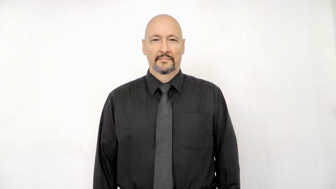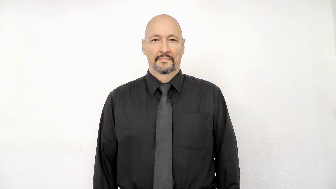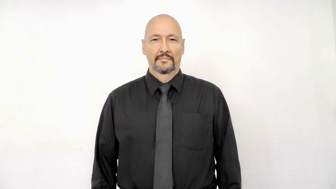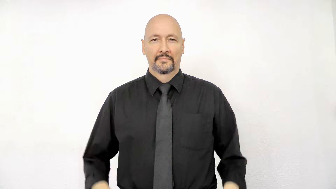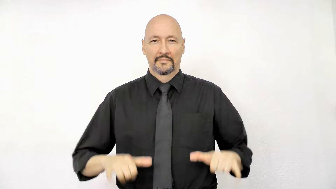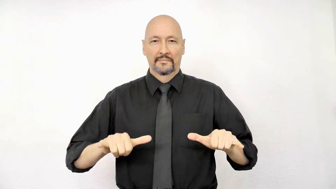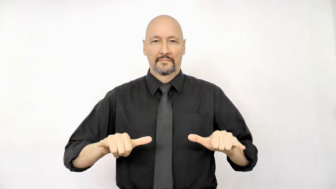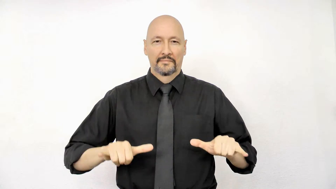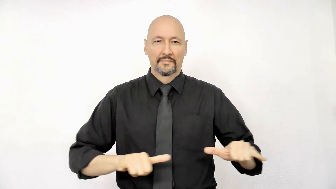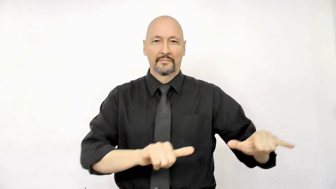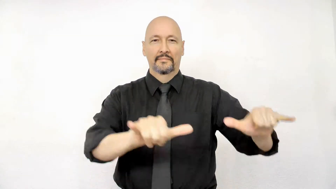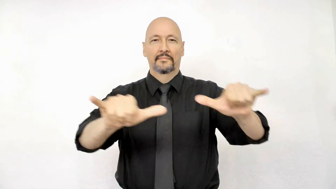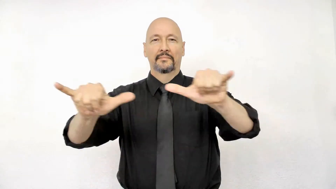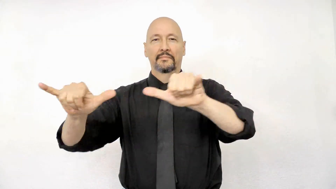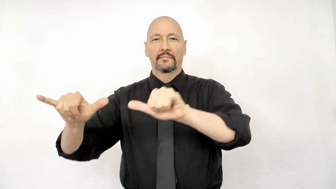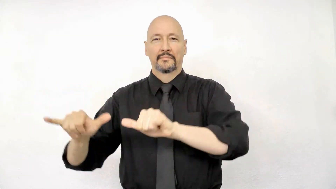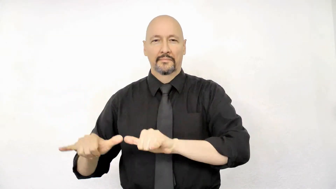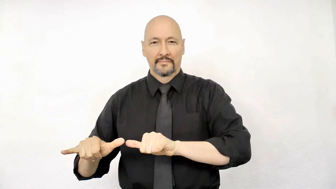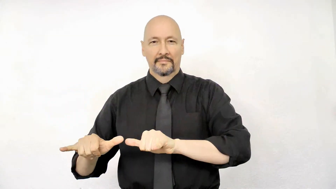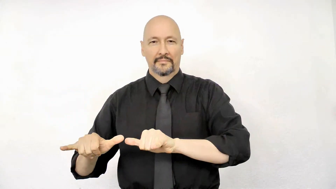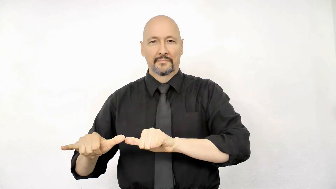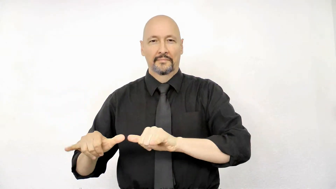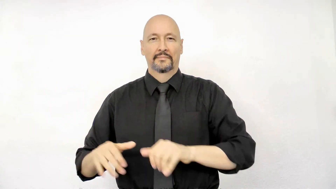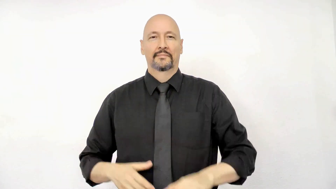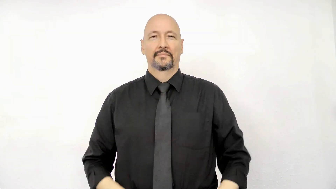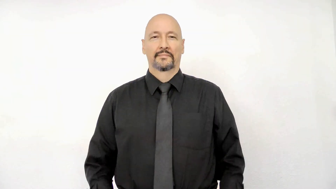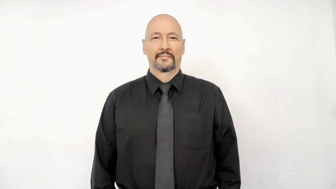standard same as all